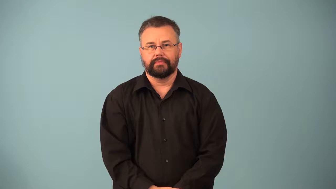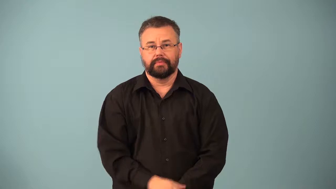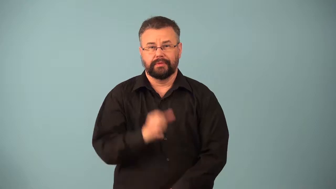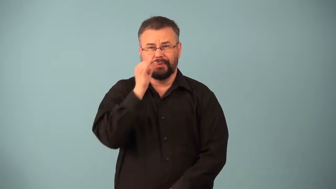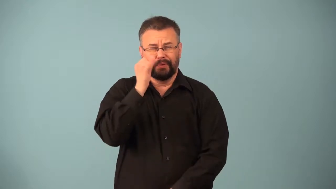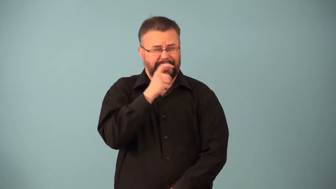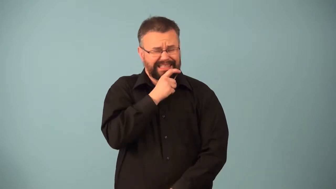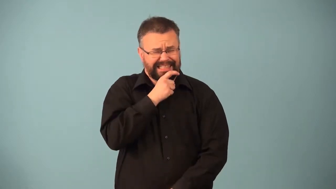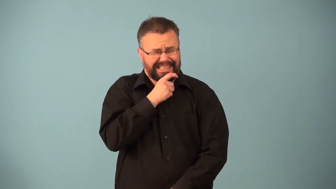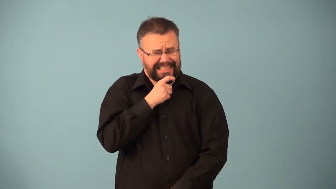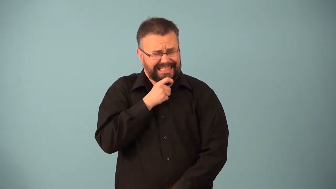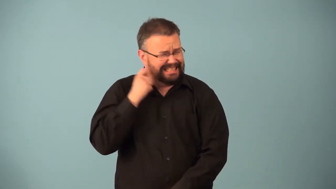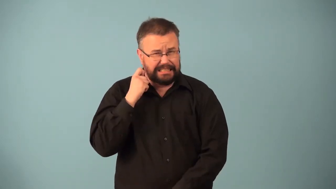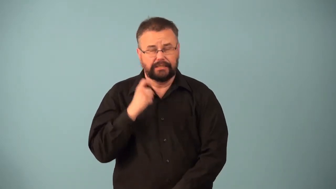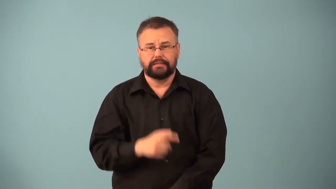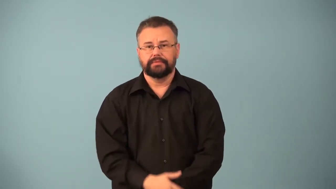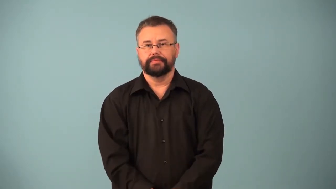arid,sere,parched